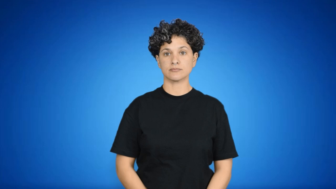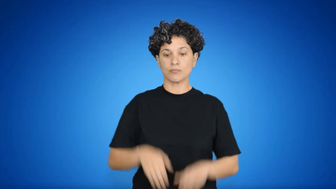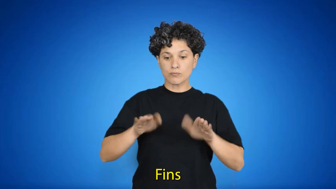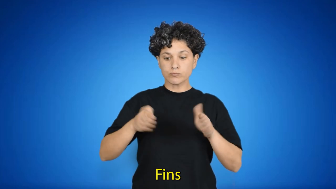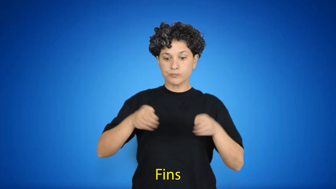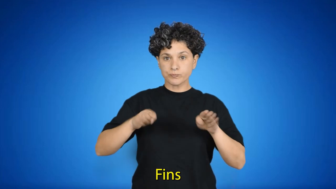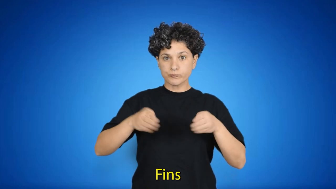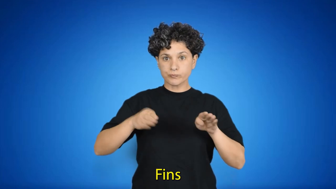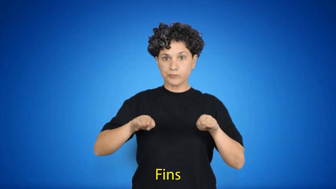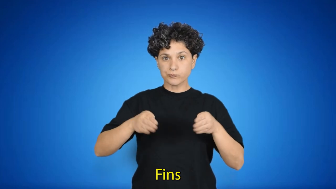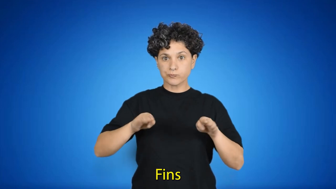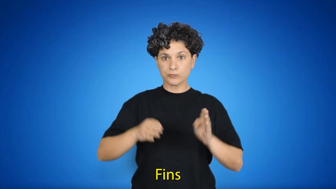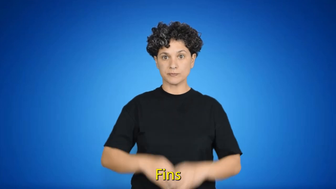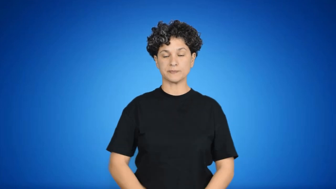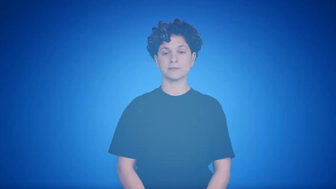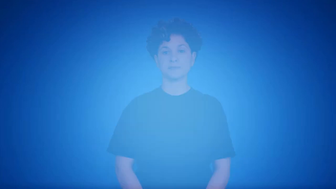Fins